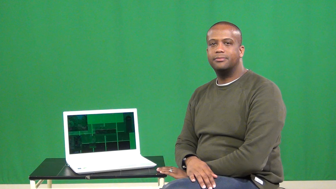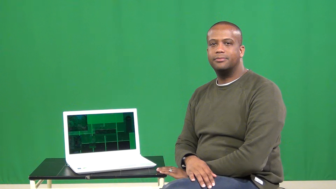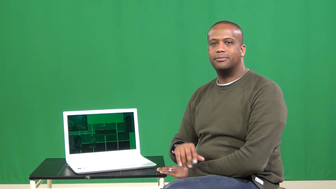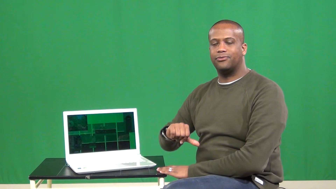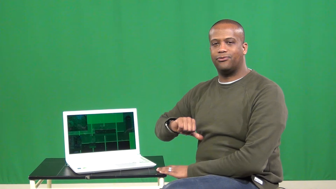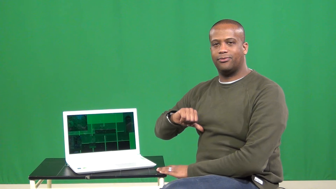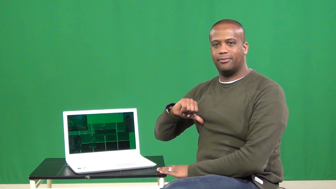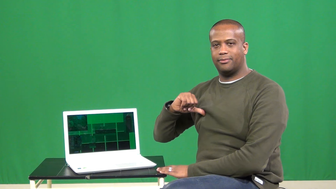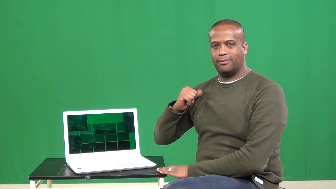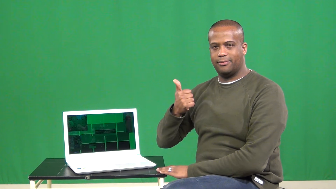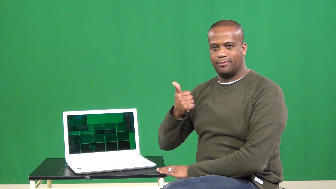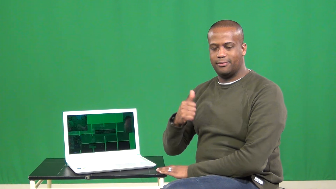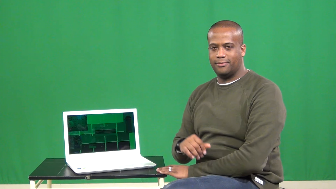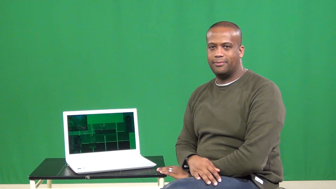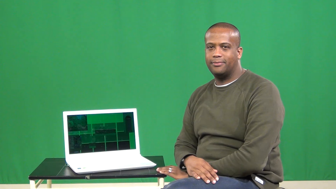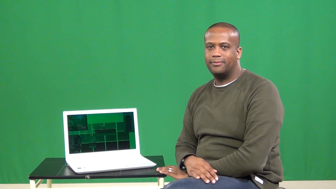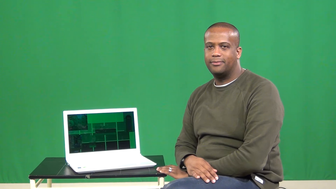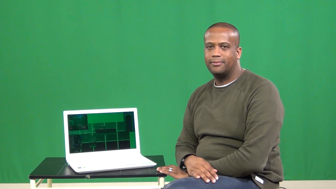green